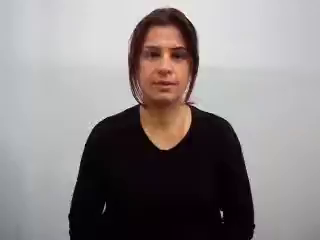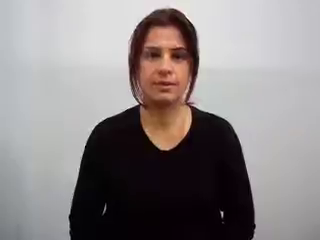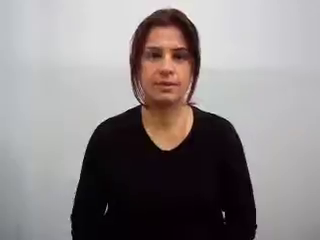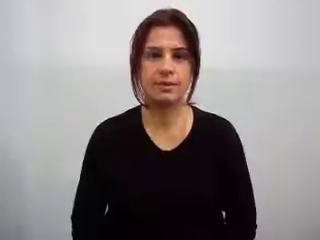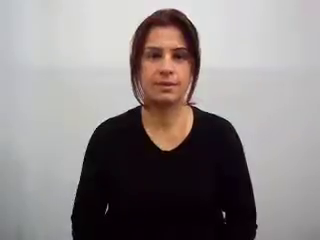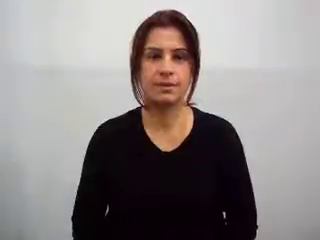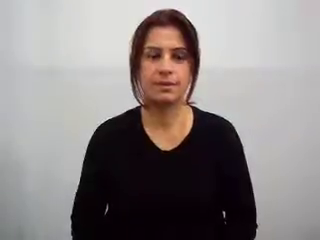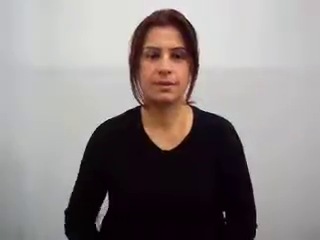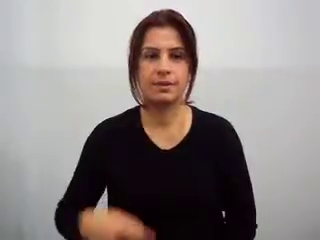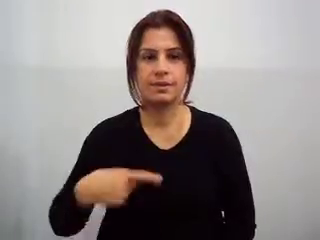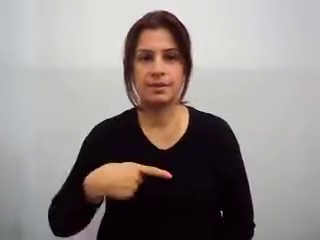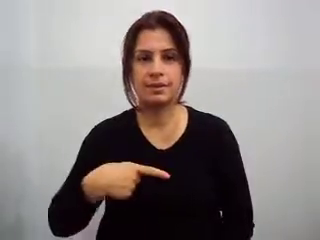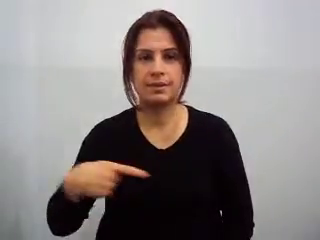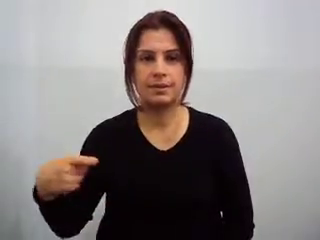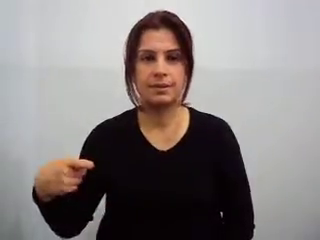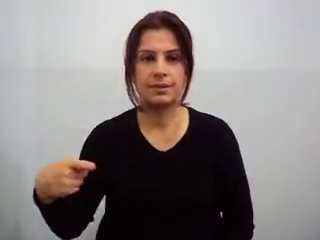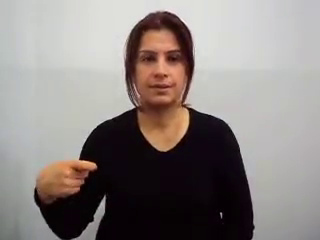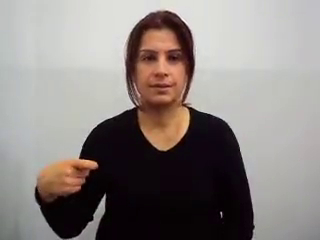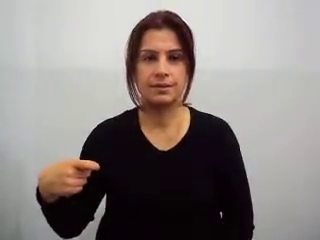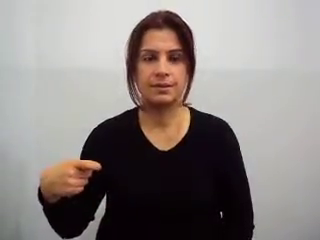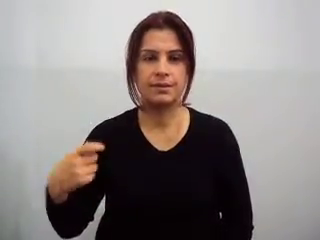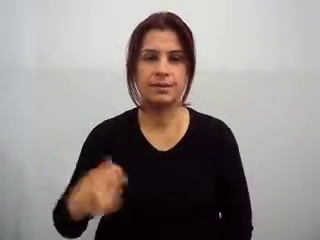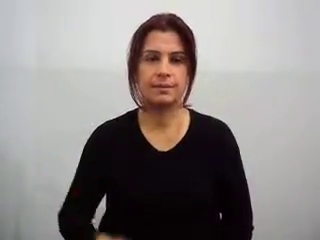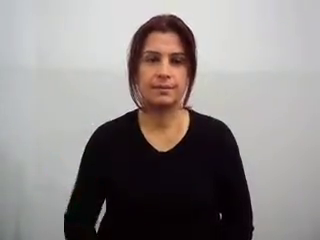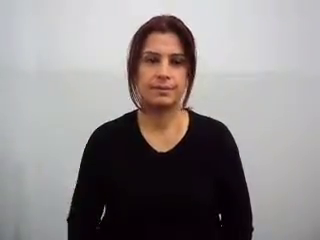number100